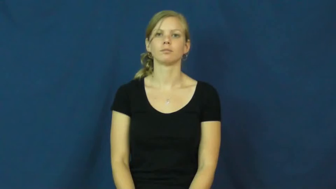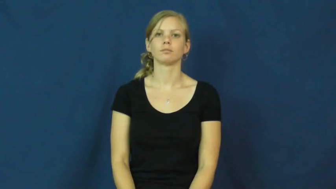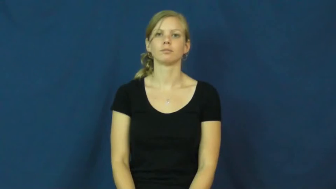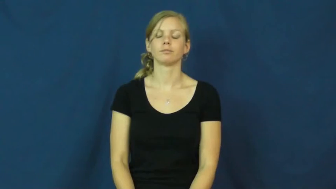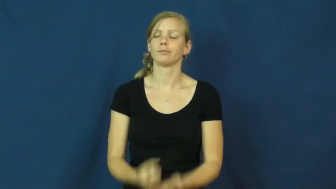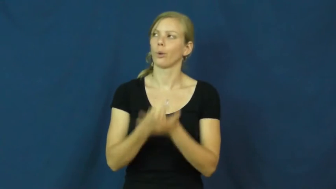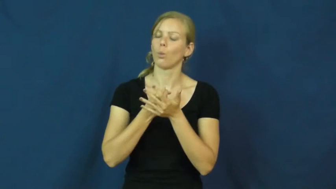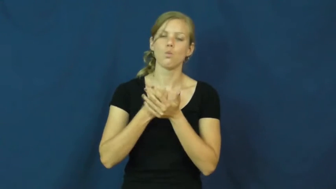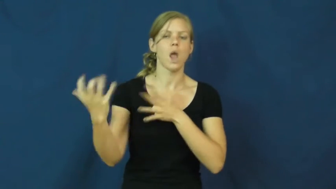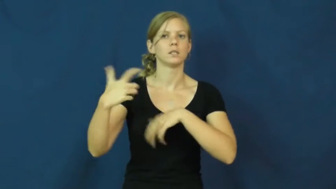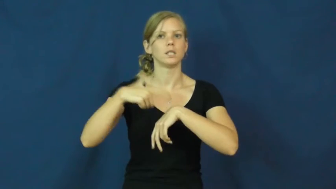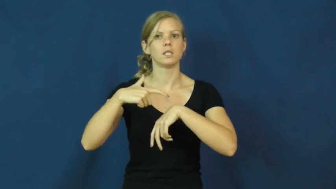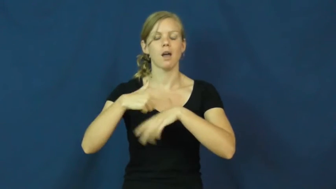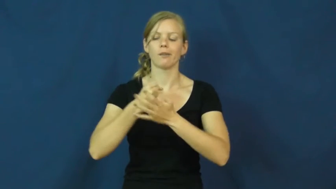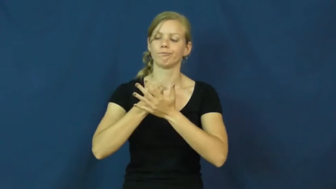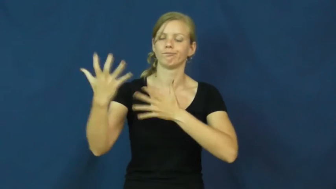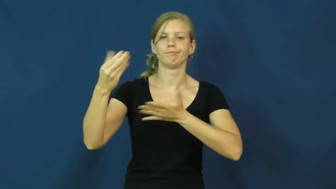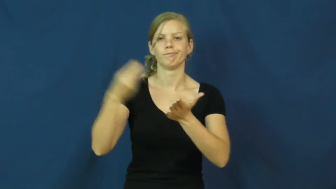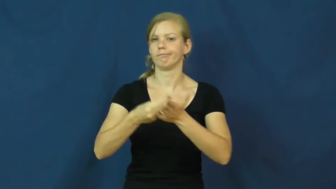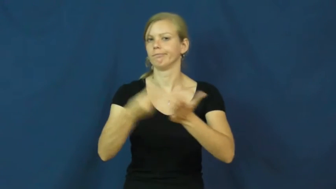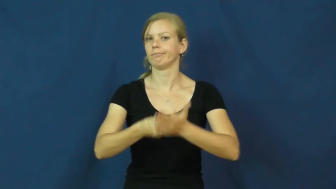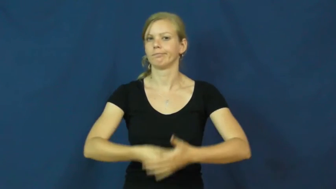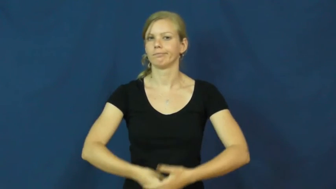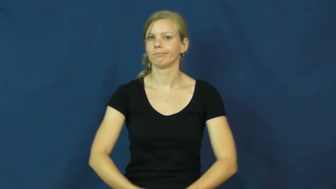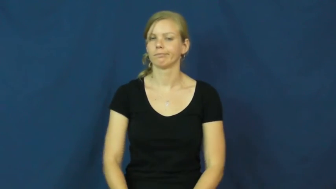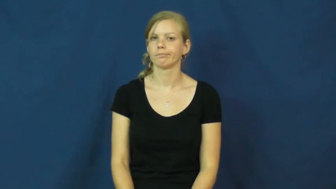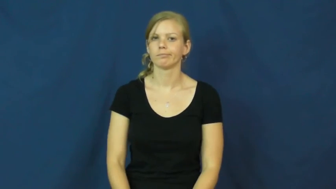down the drain